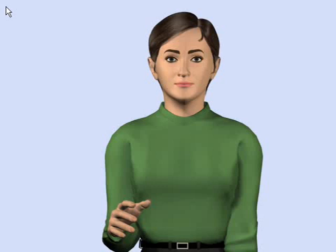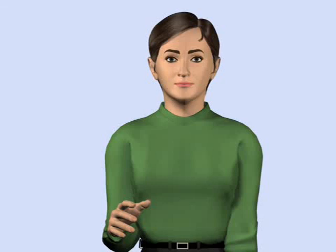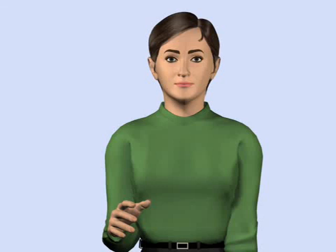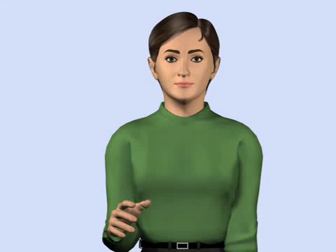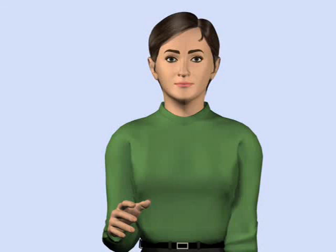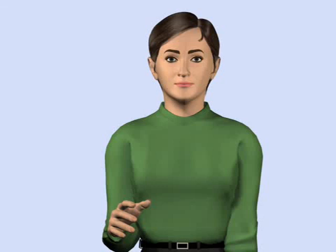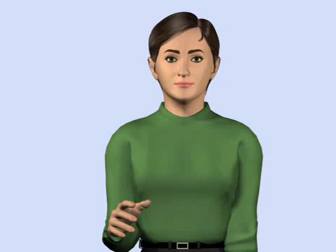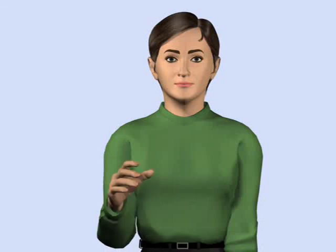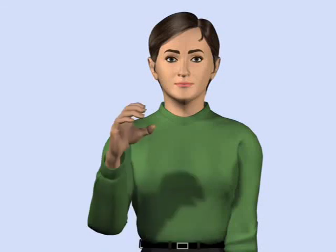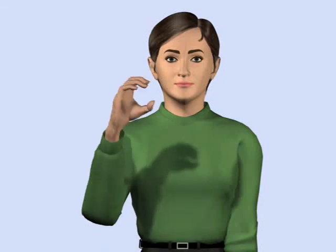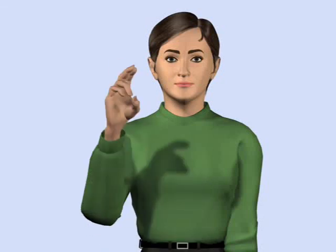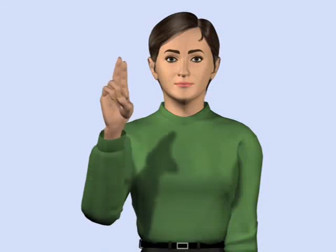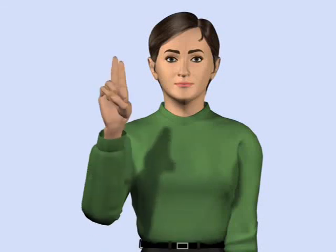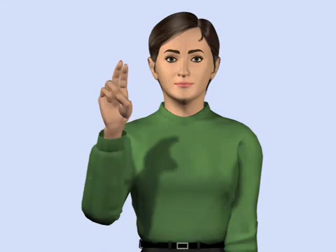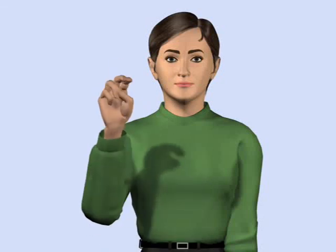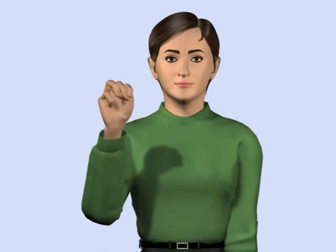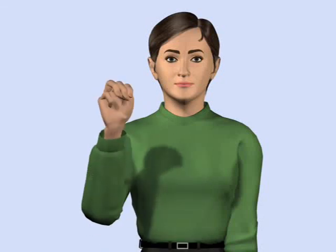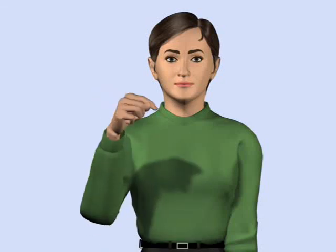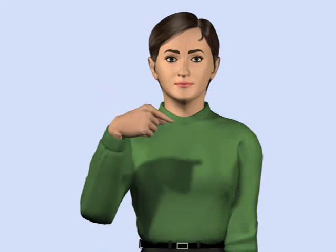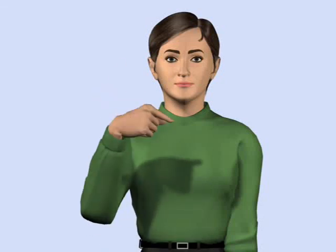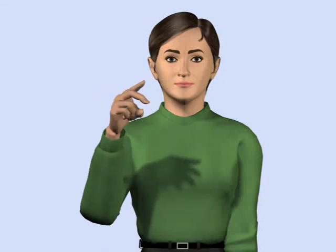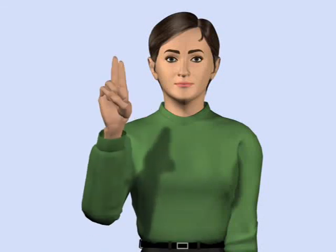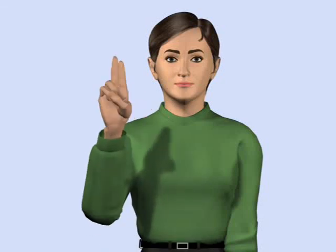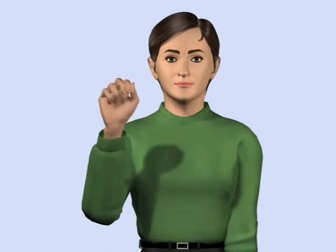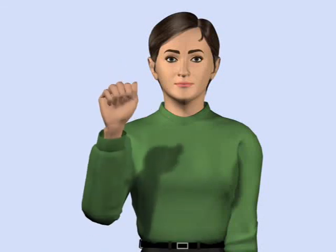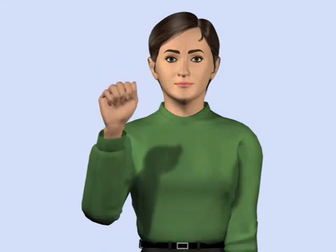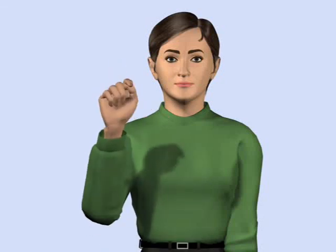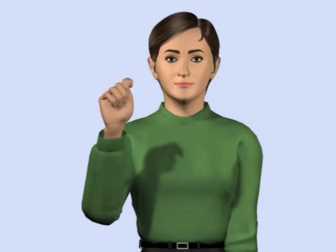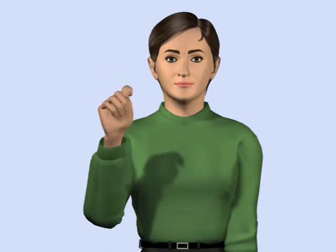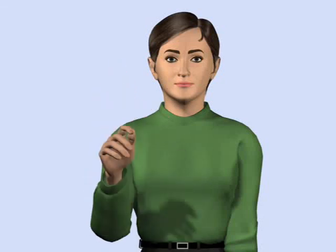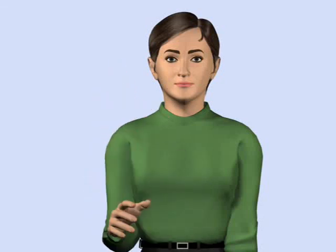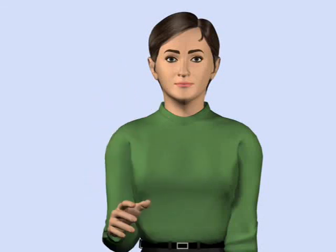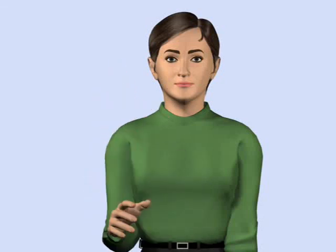cumquat,kumquat